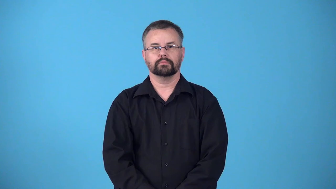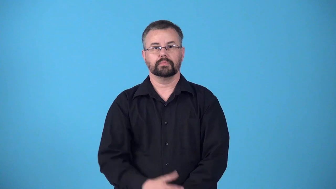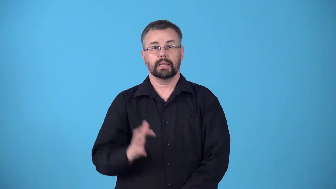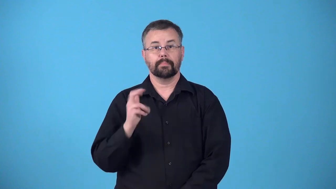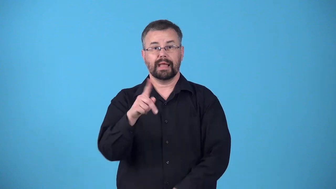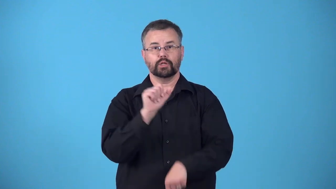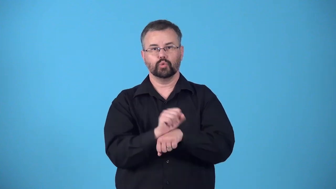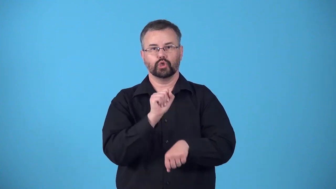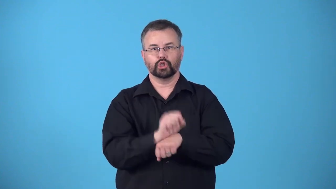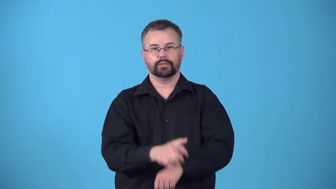back in the saddle